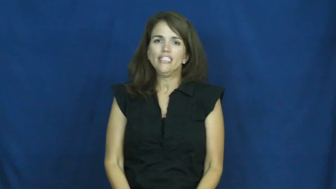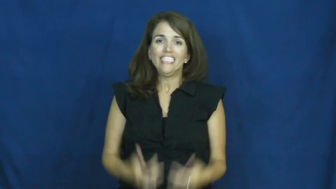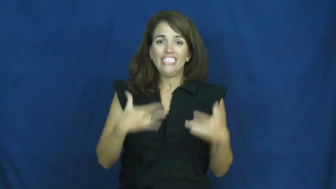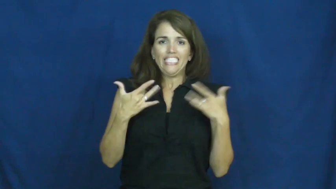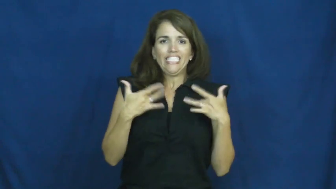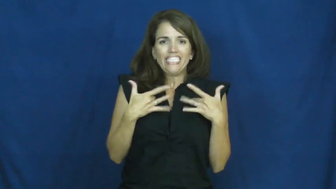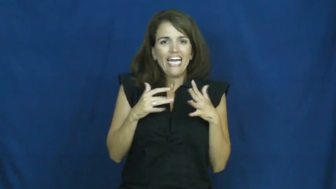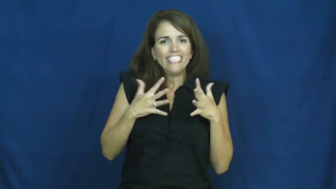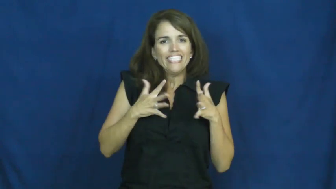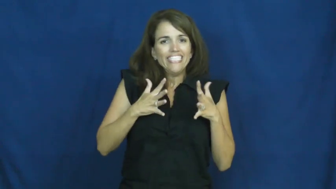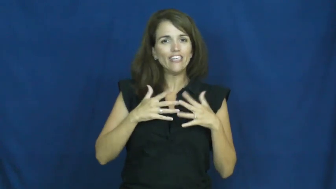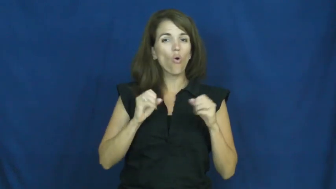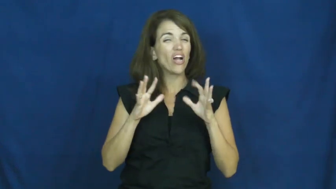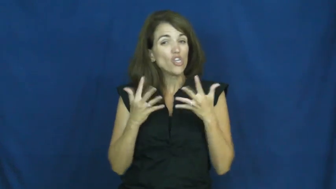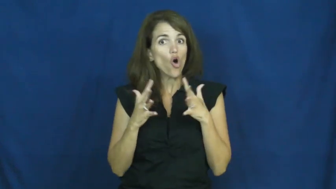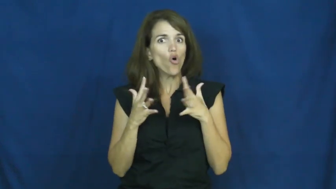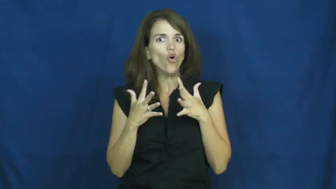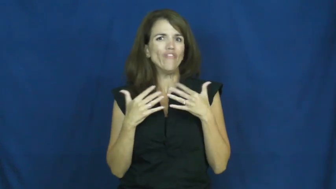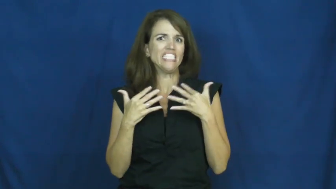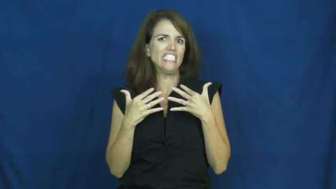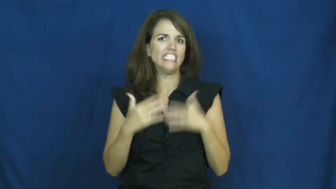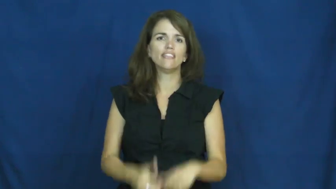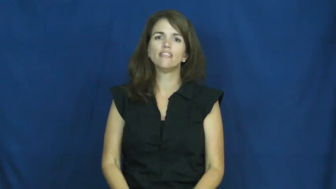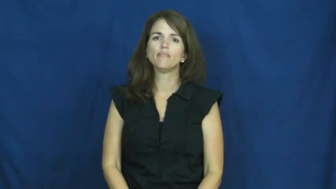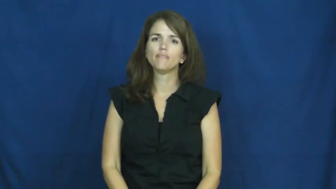butterflies in your stomach